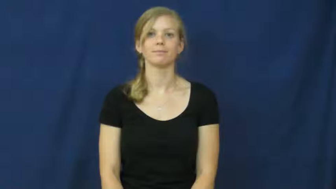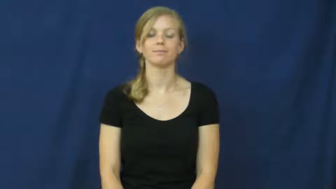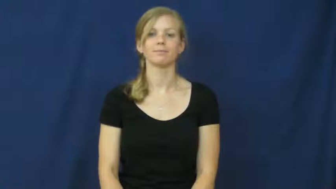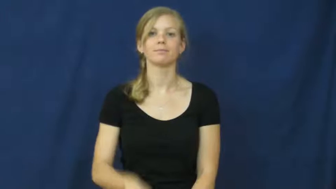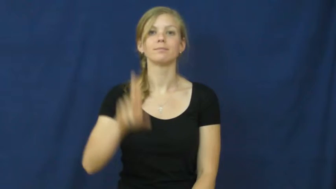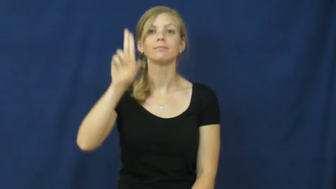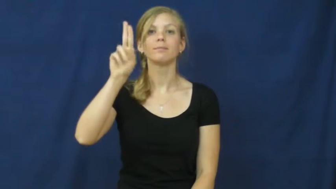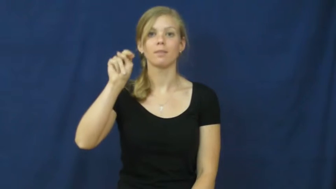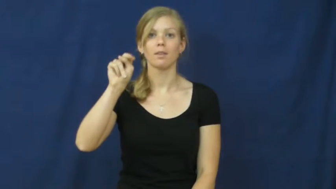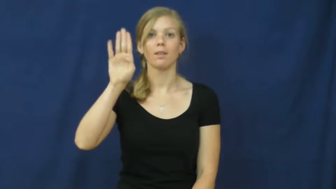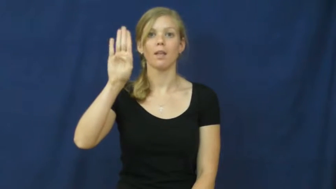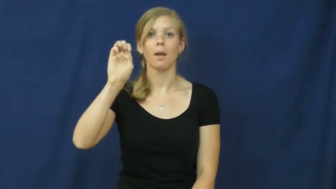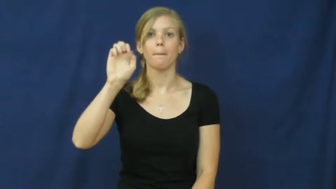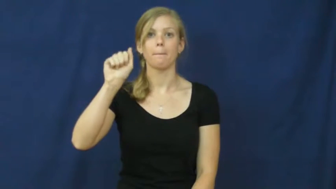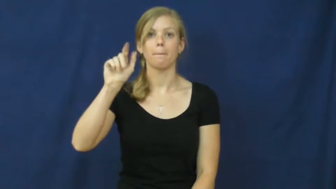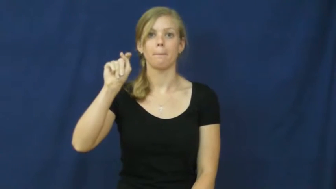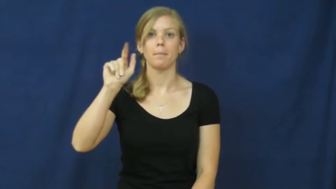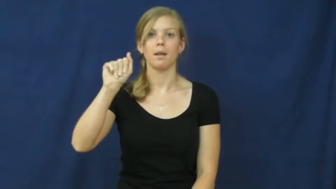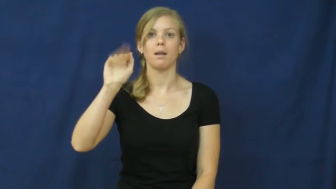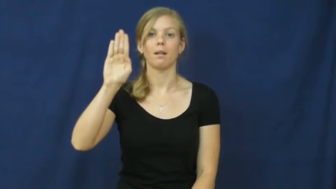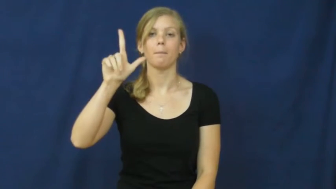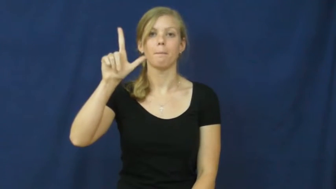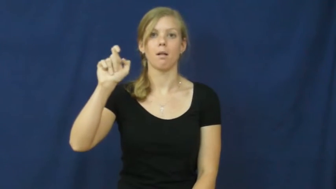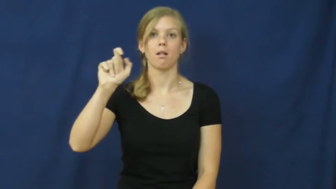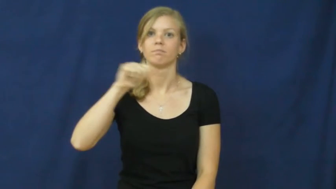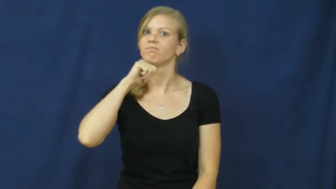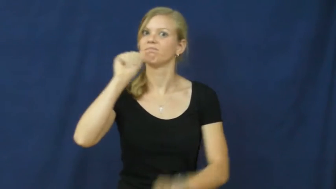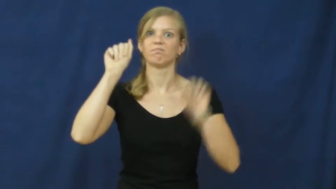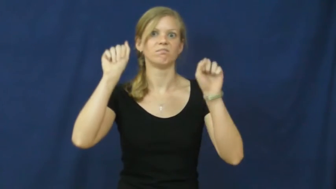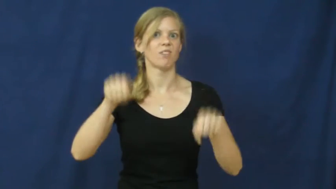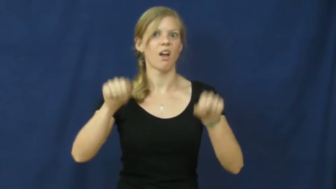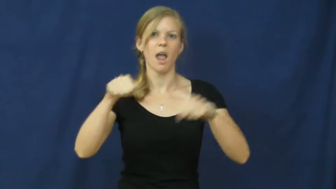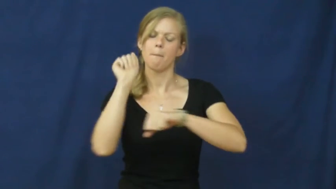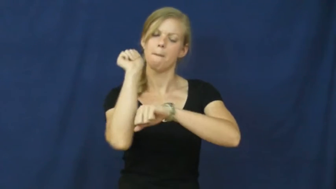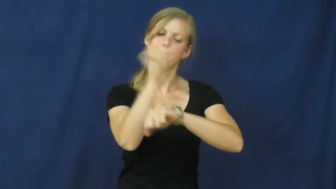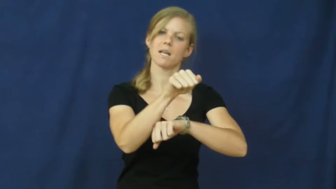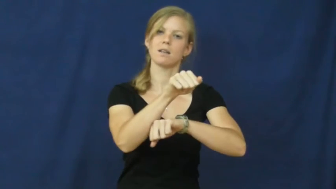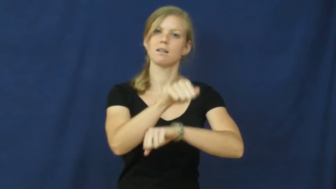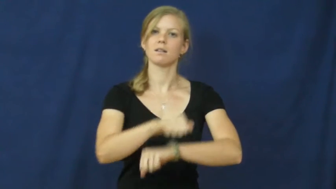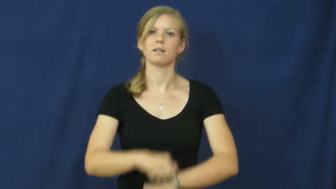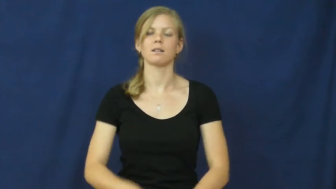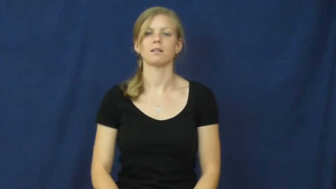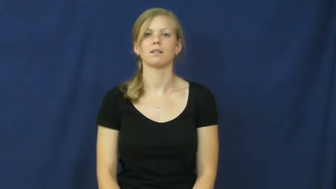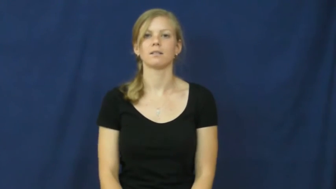unbeatable,unsinkable